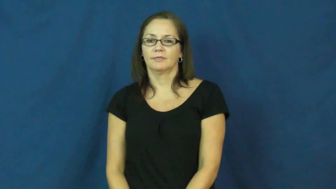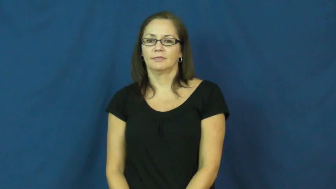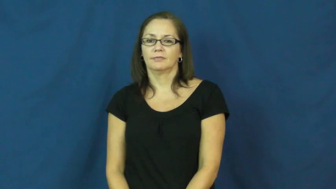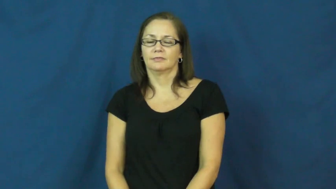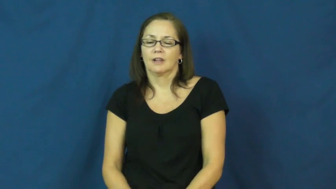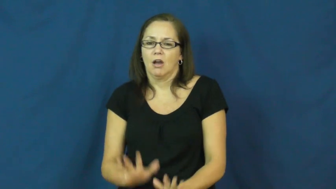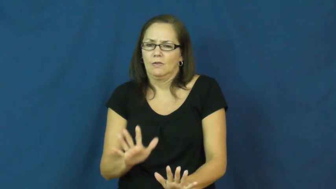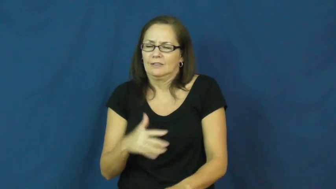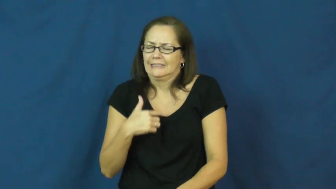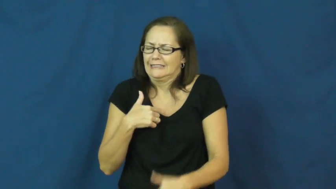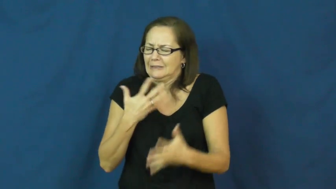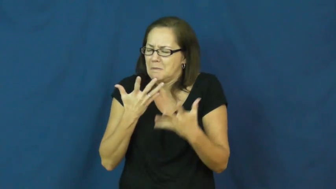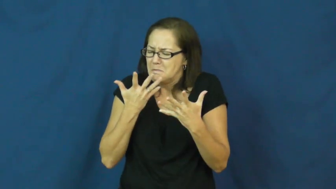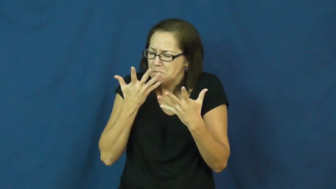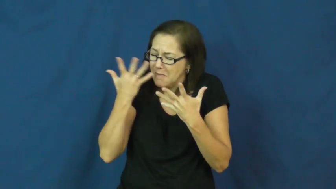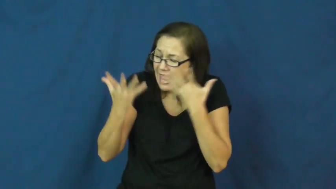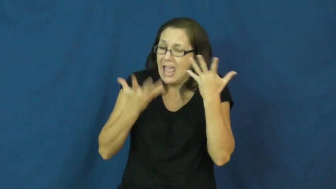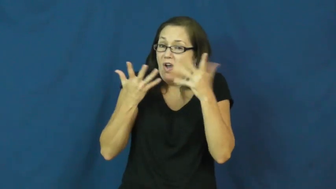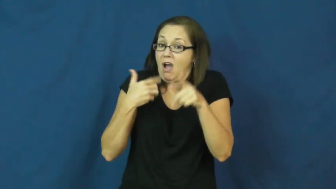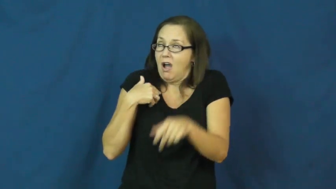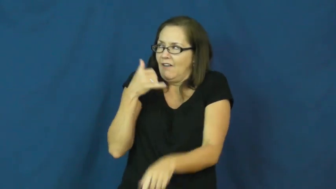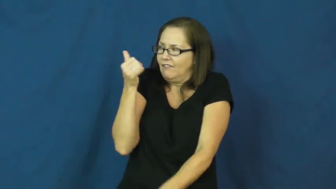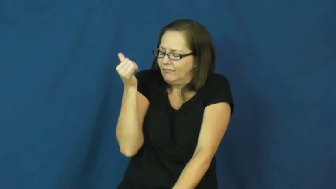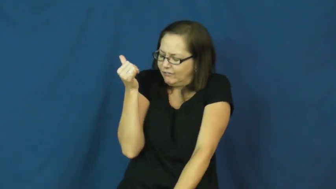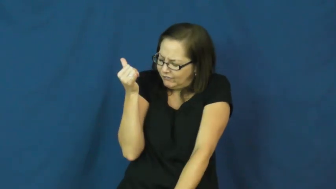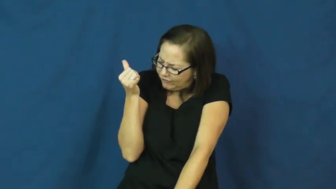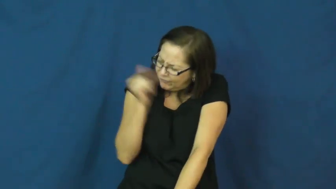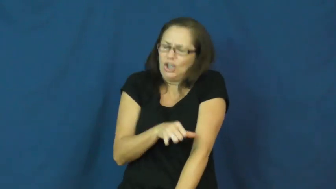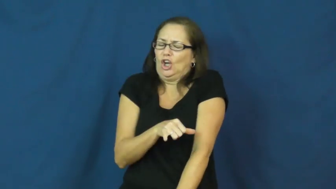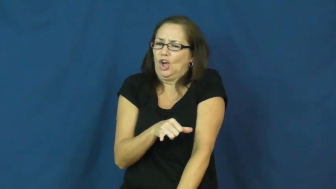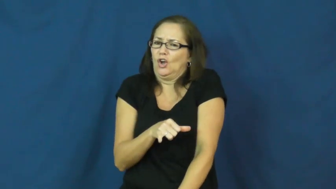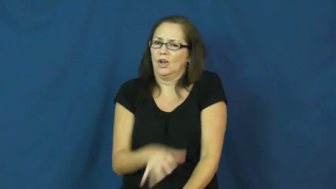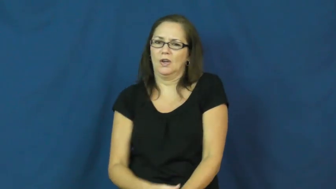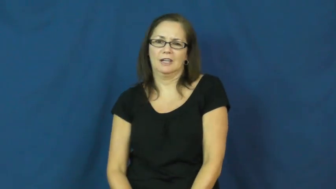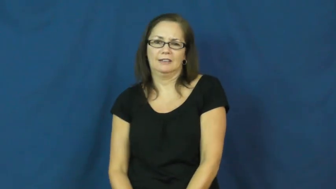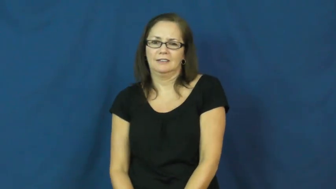egg on your face